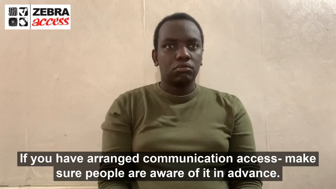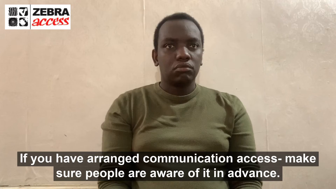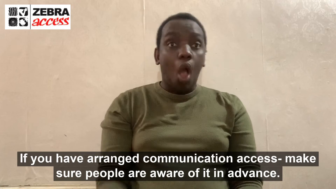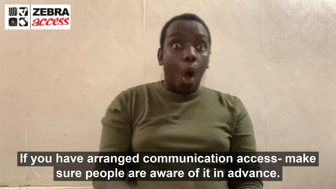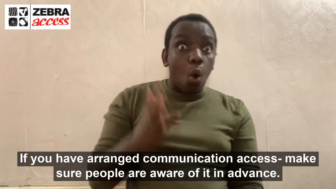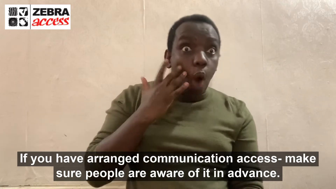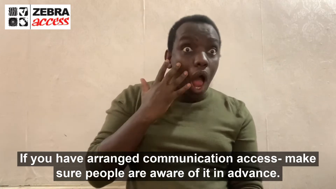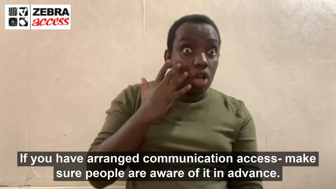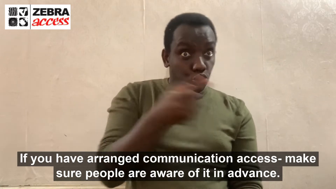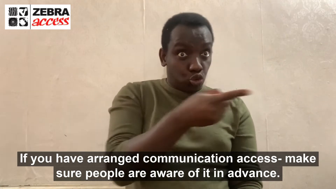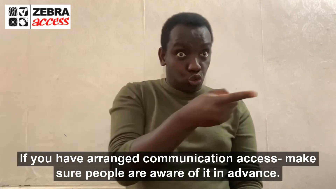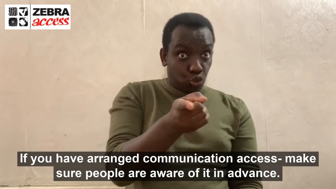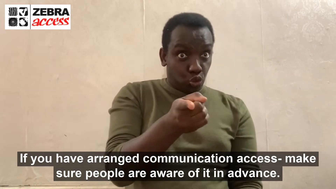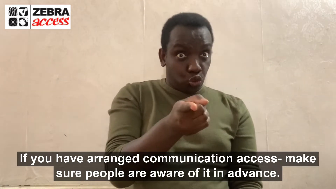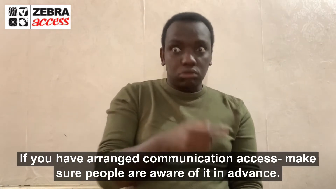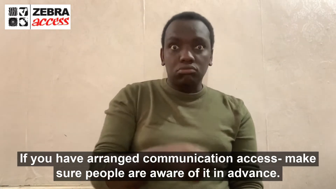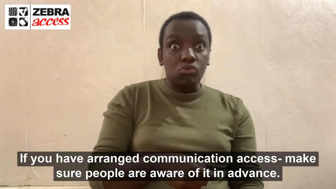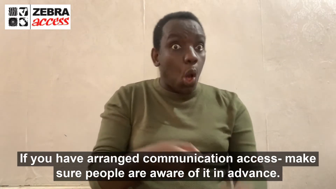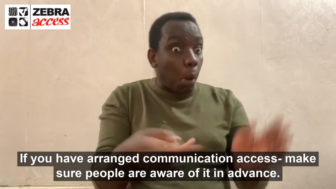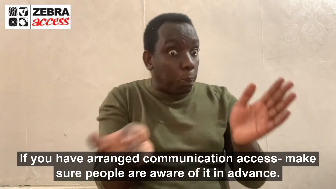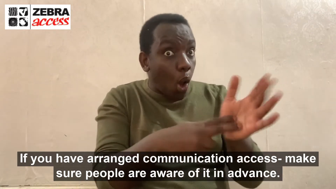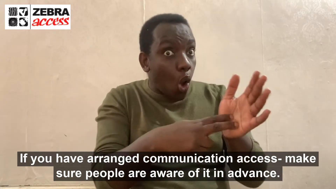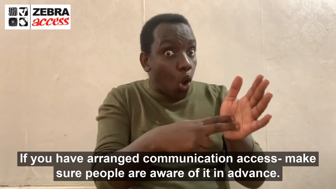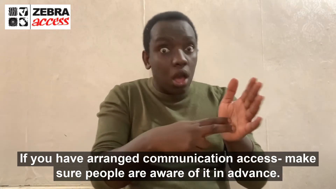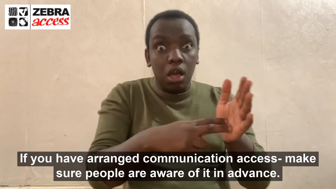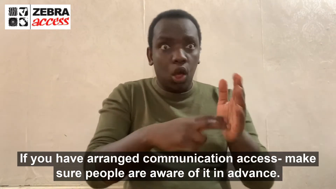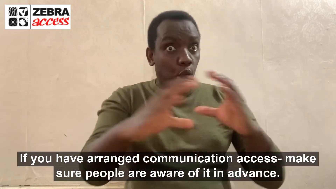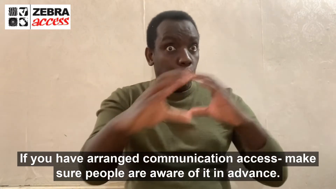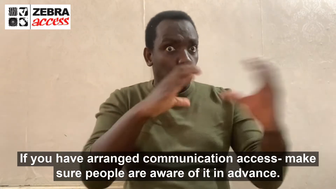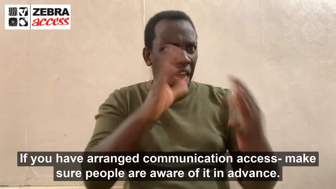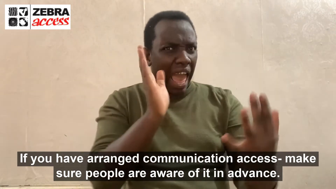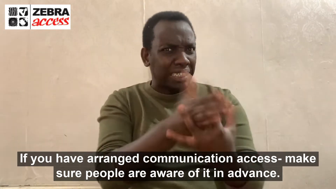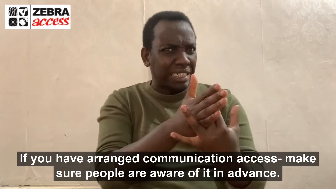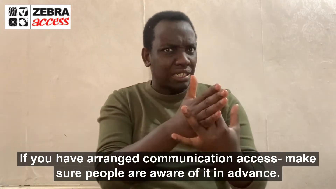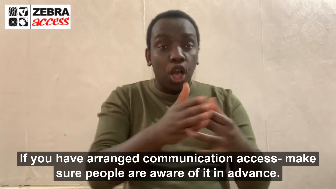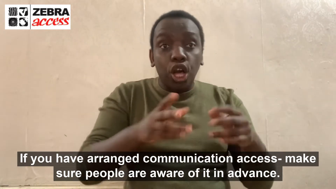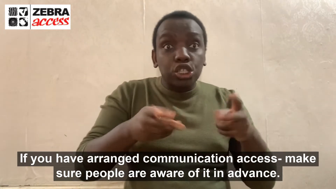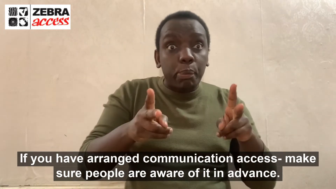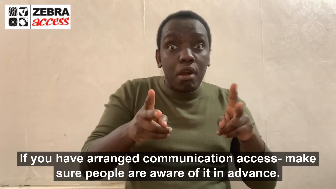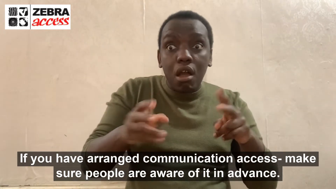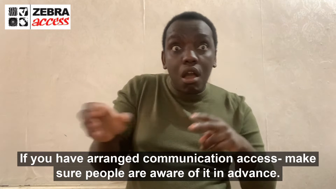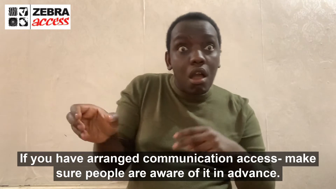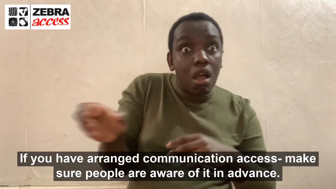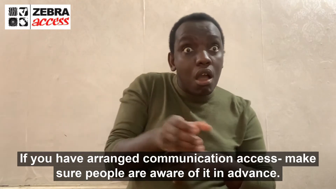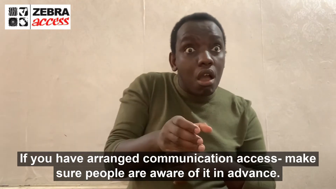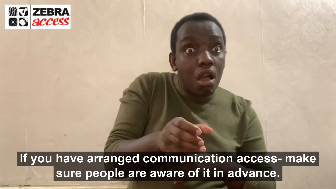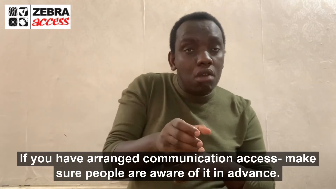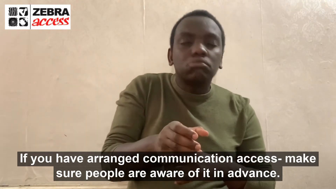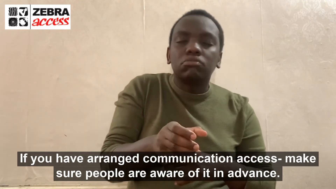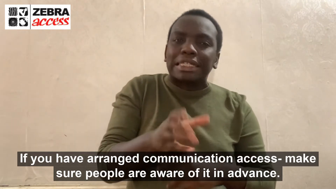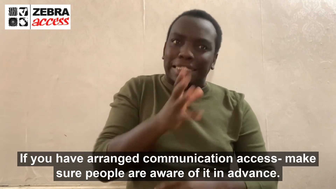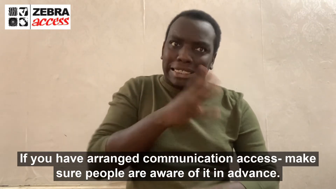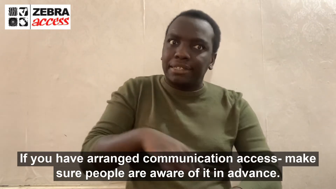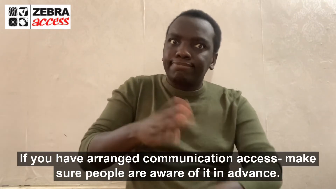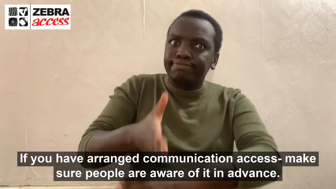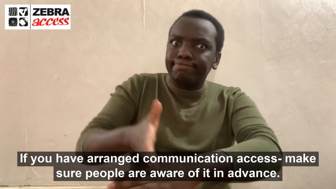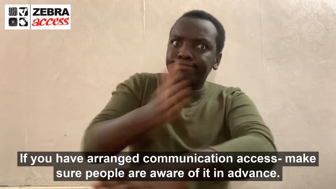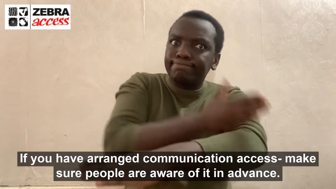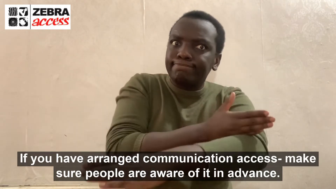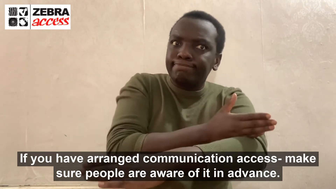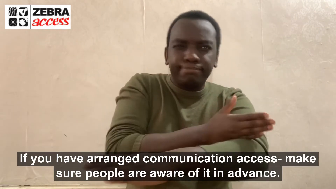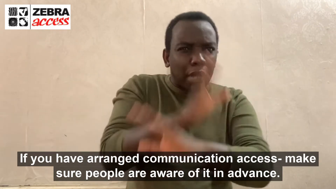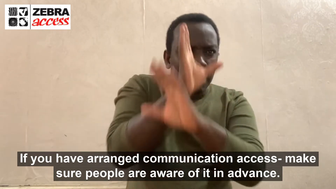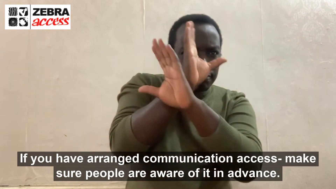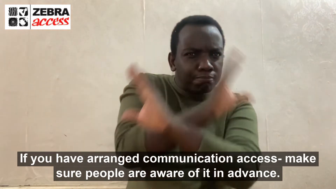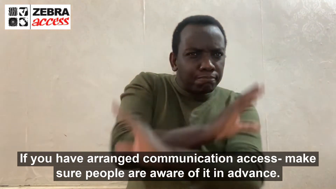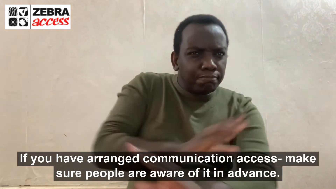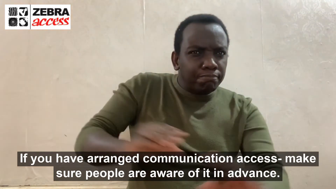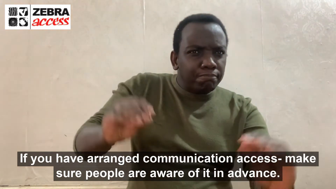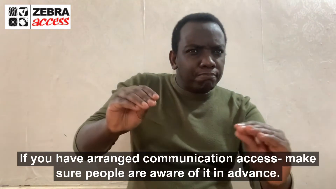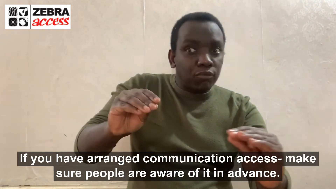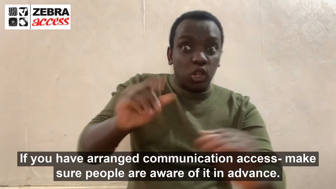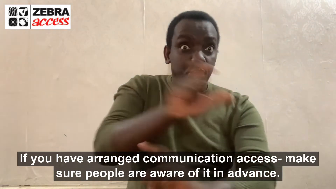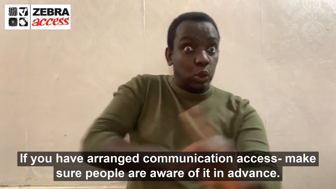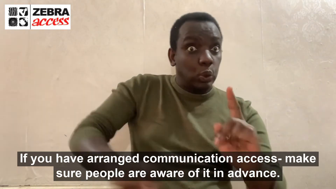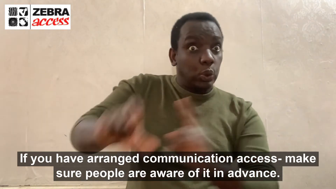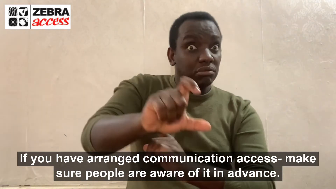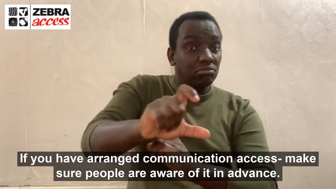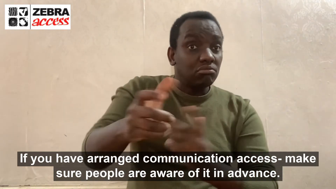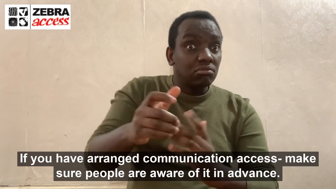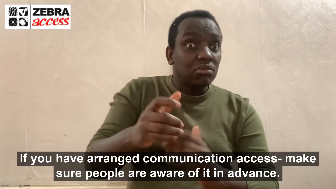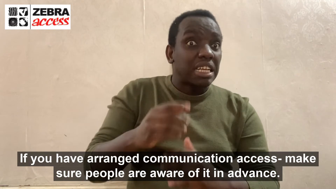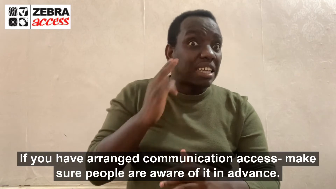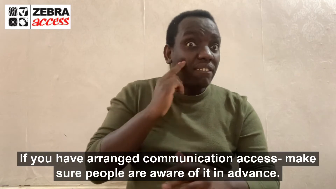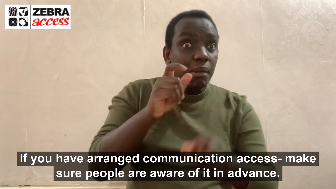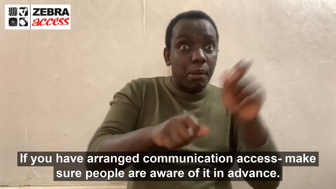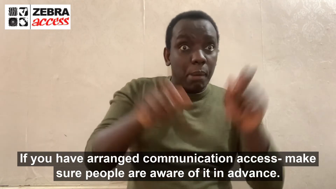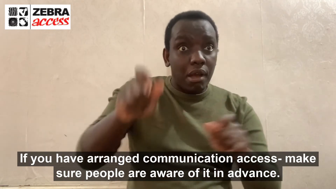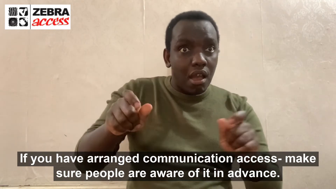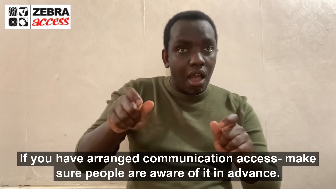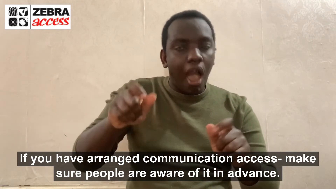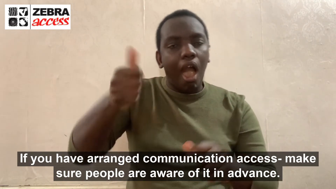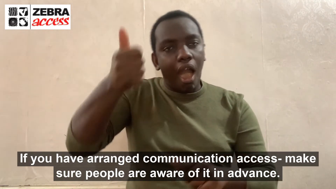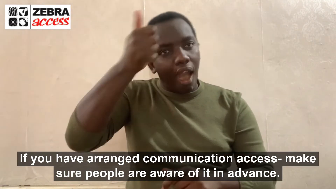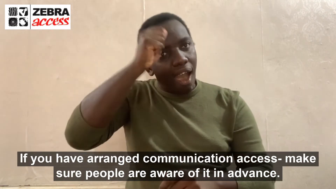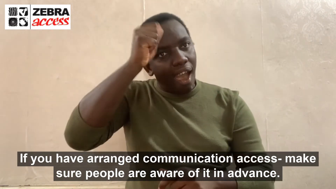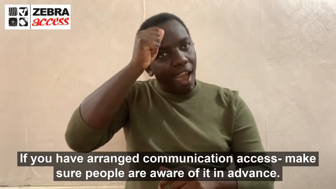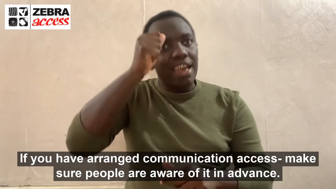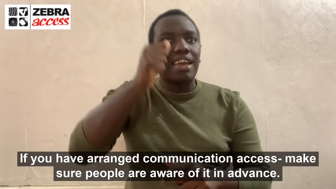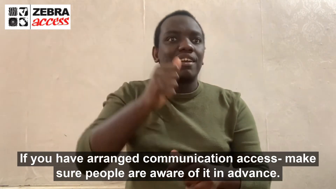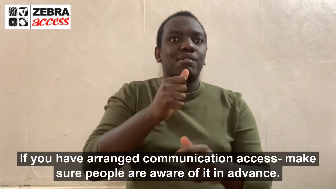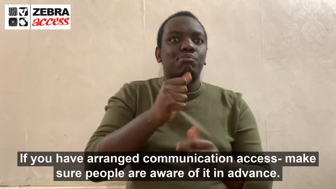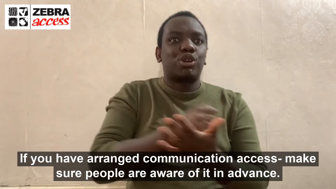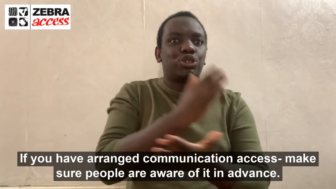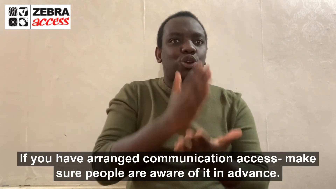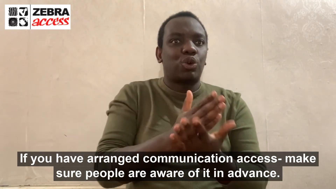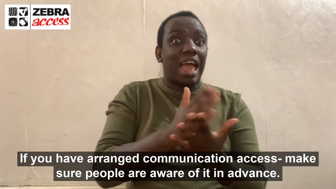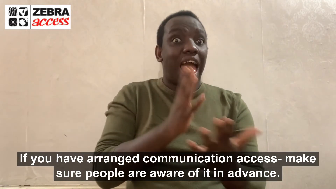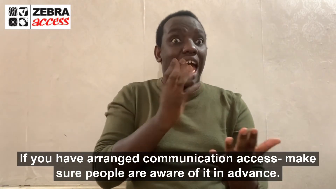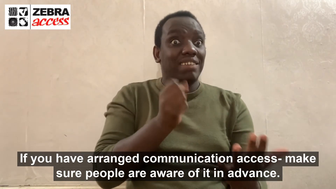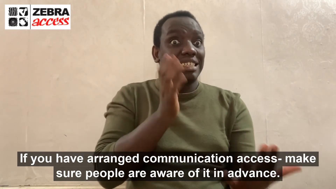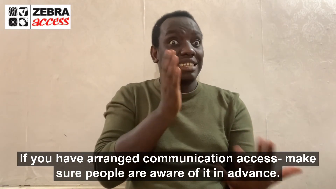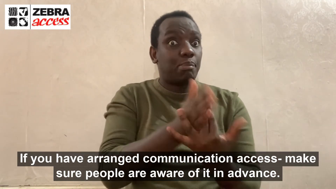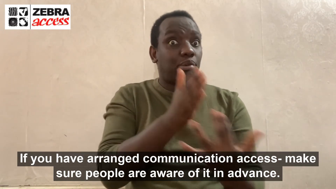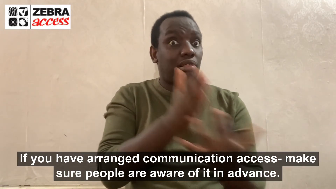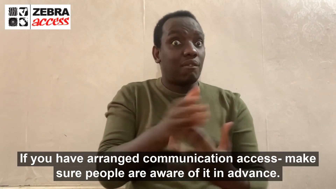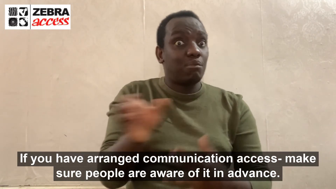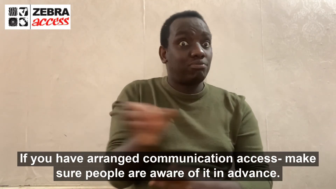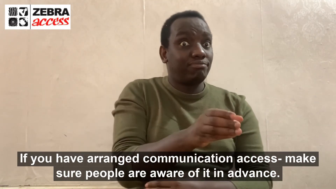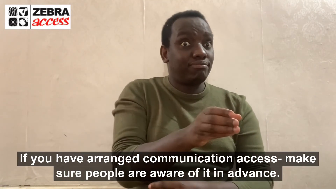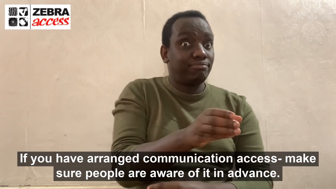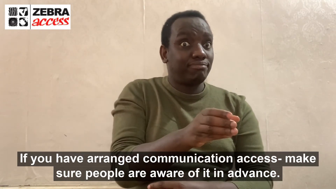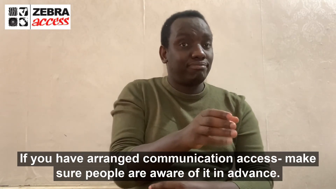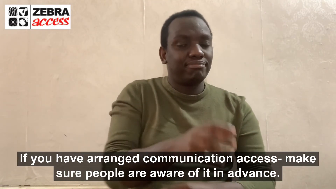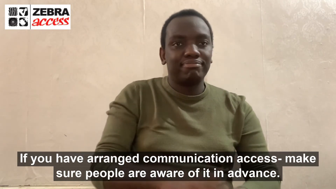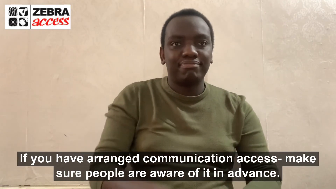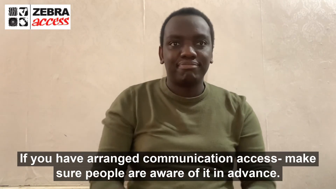Letting people know of access in place